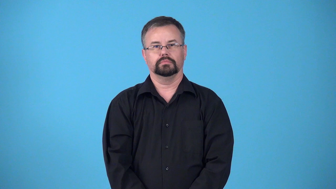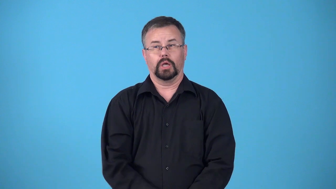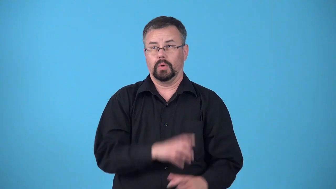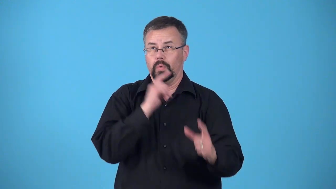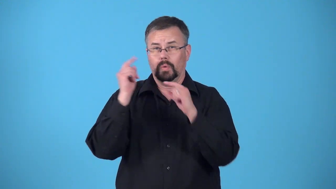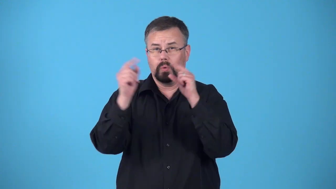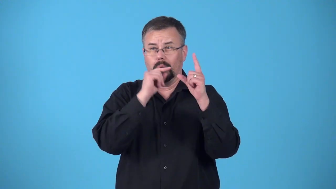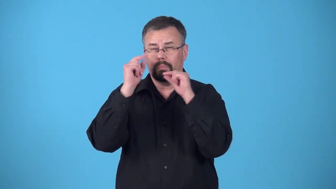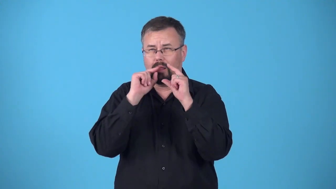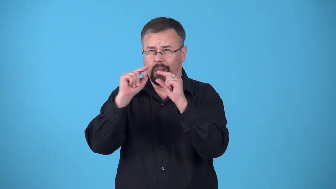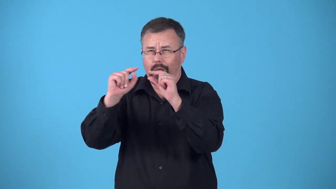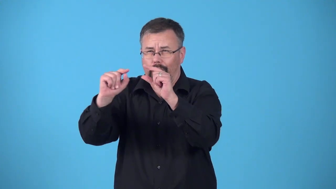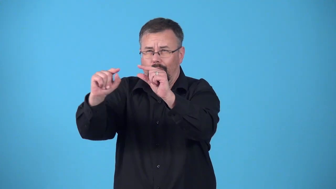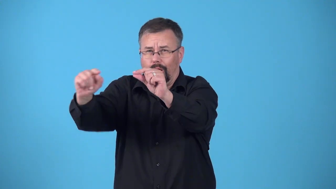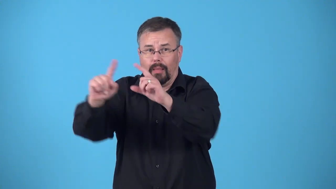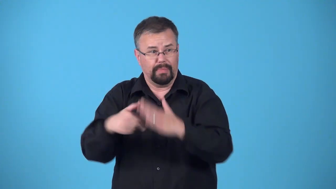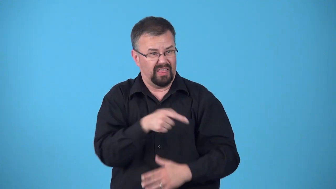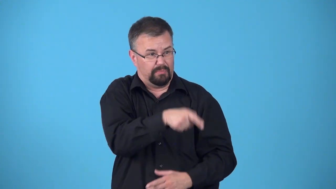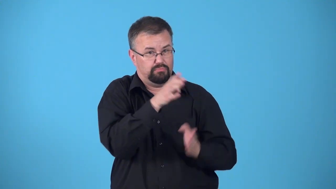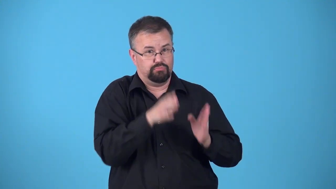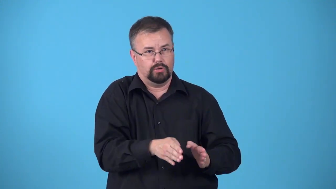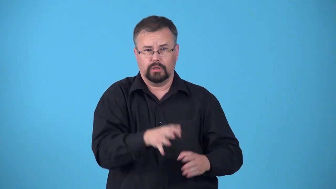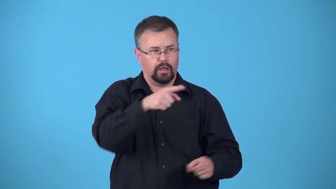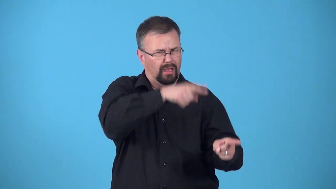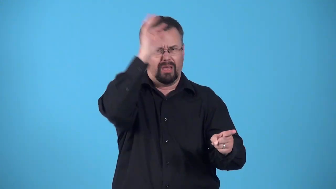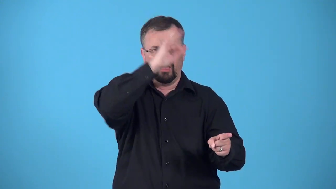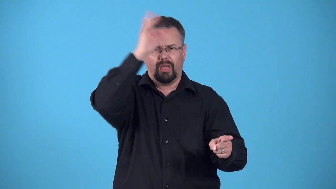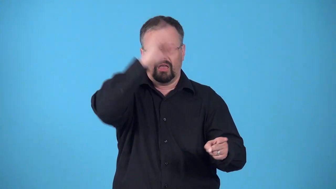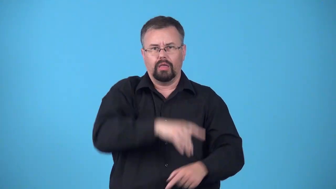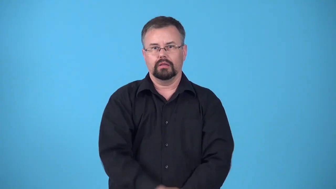talking behind his back